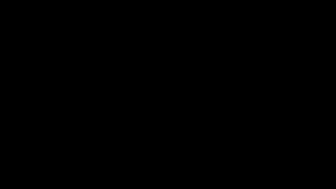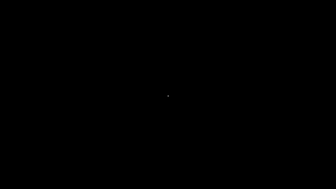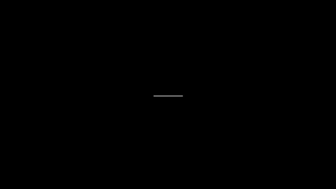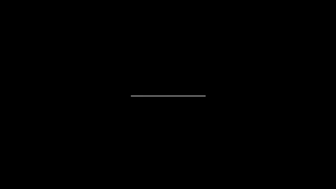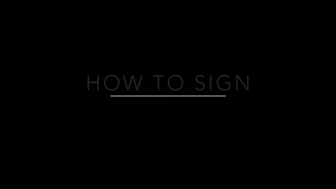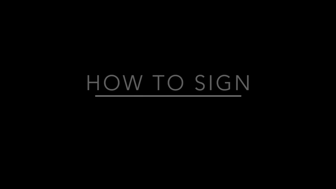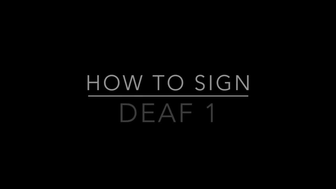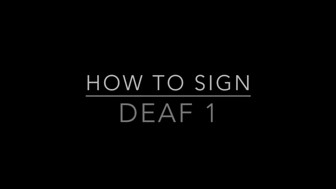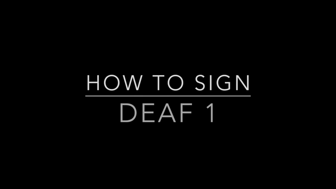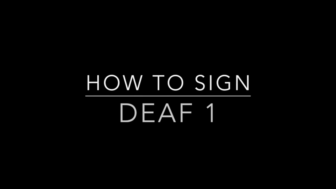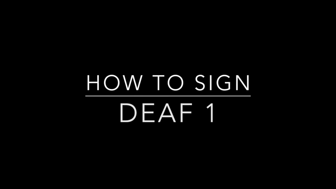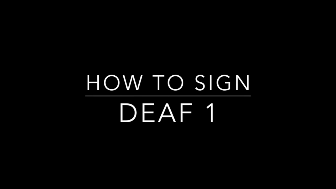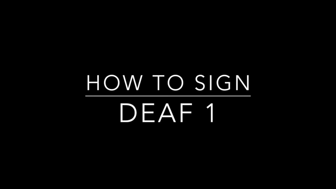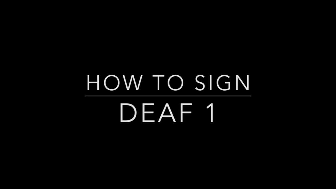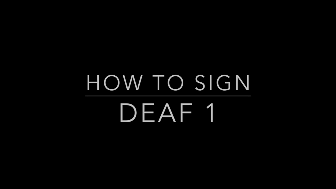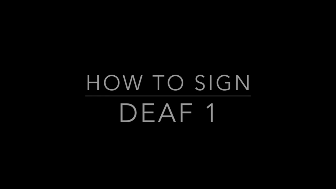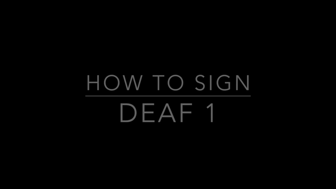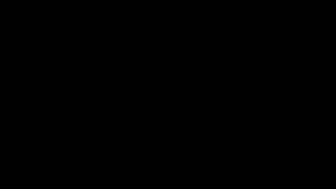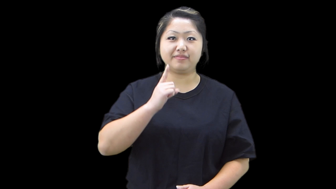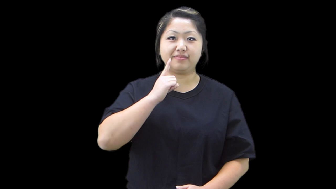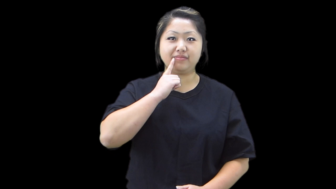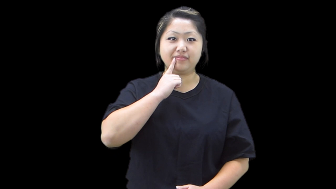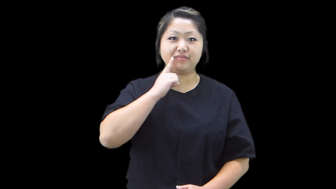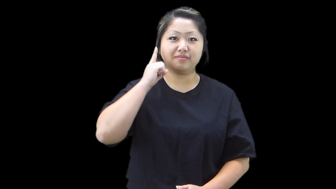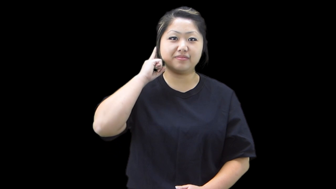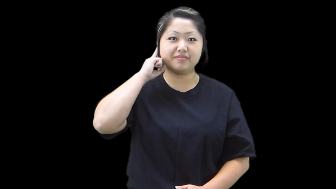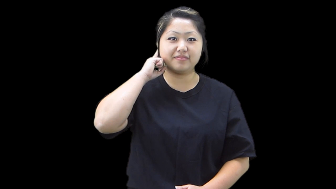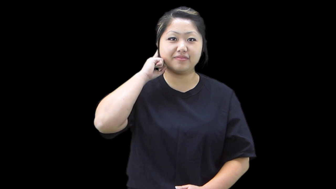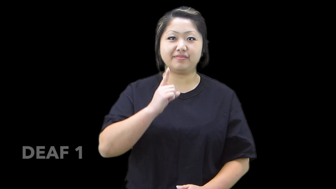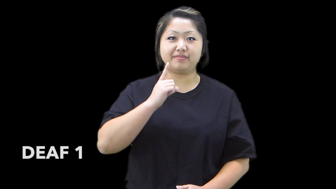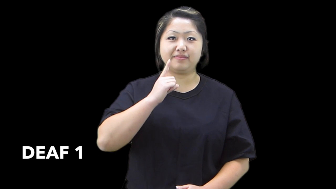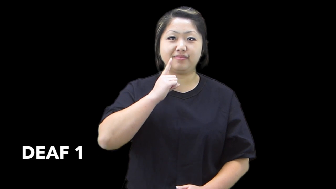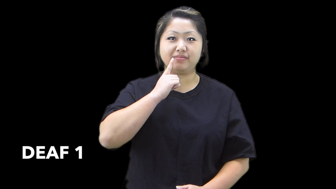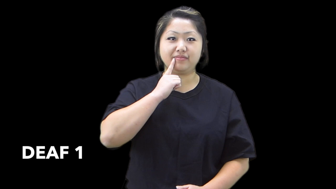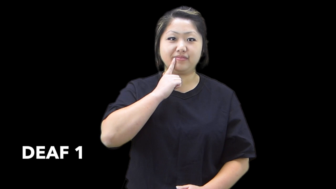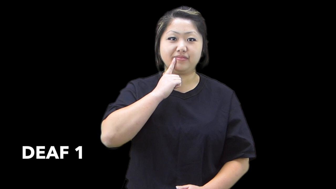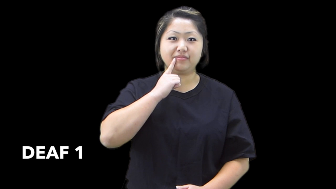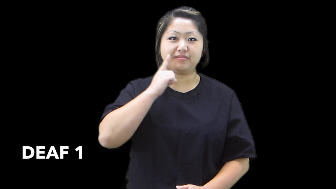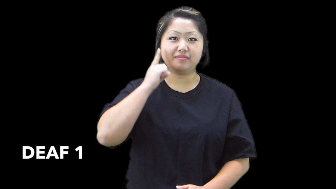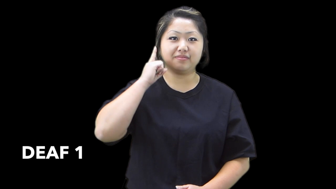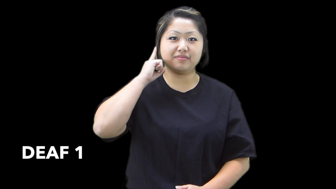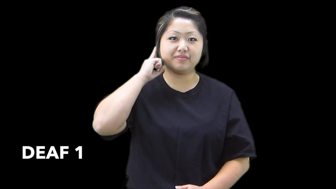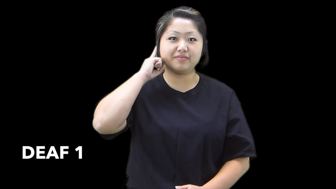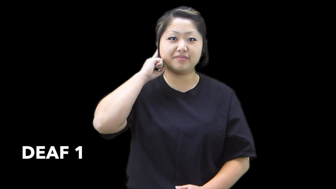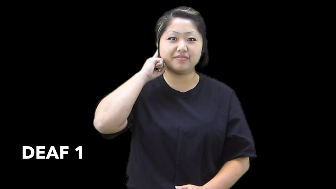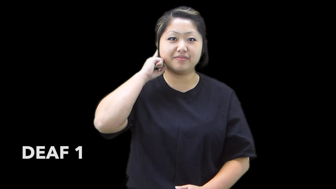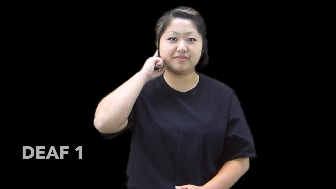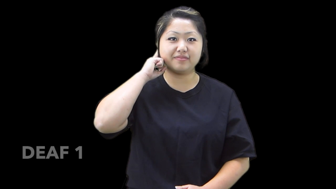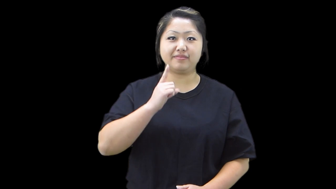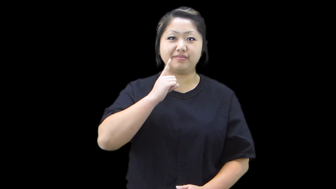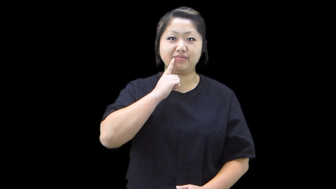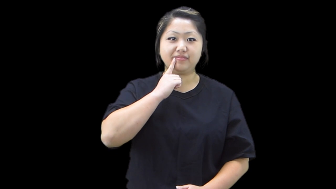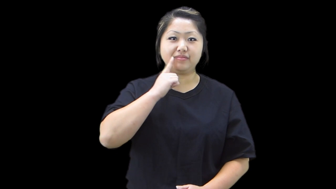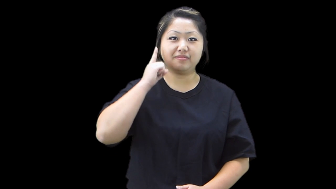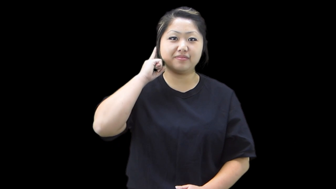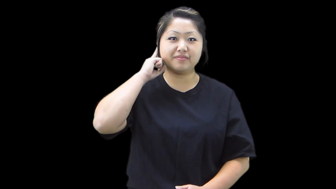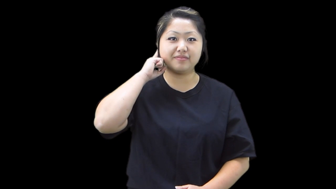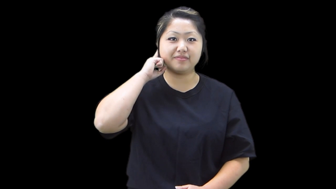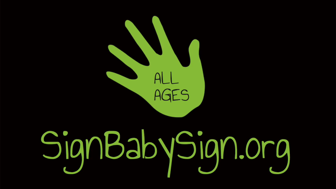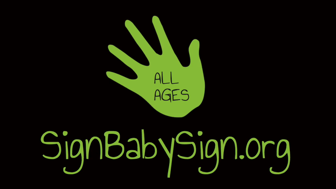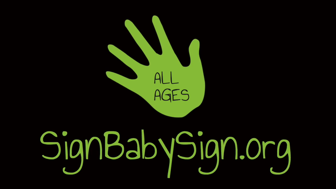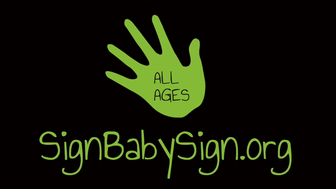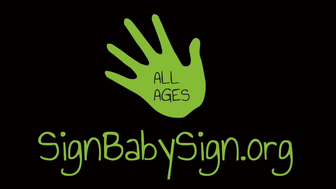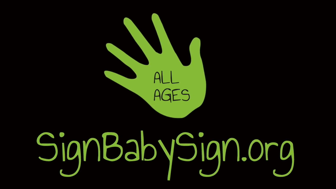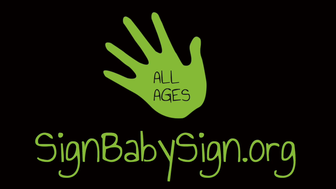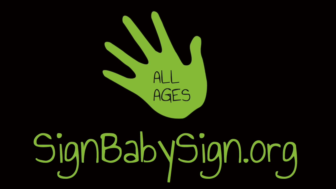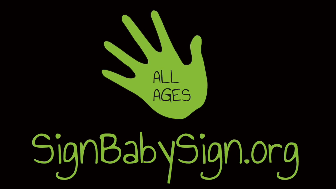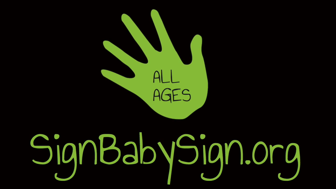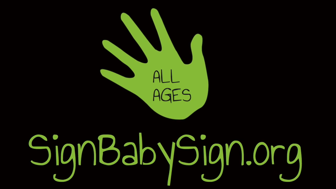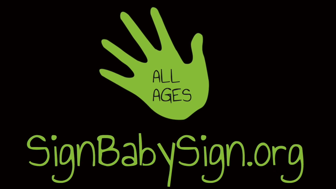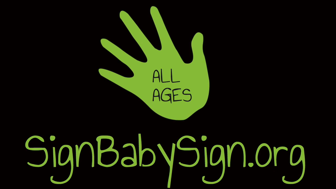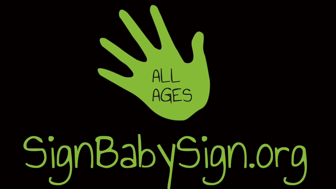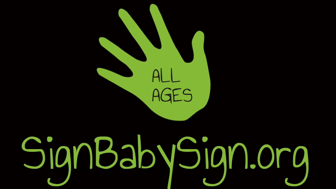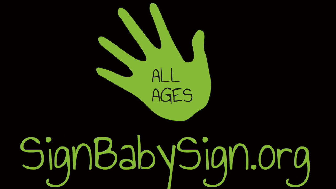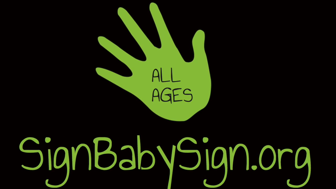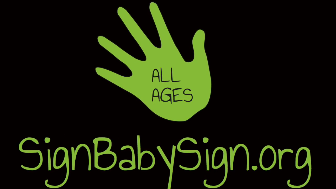Deaf